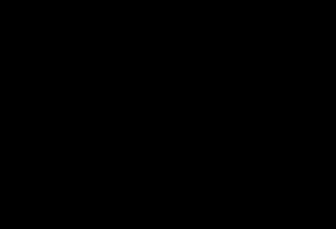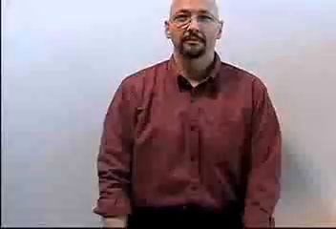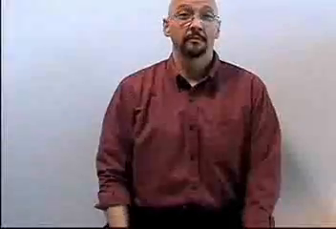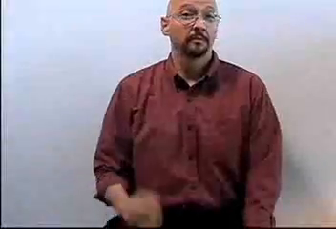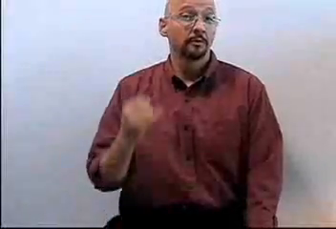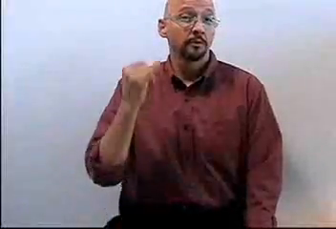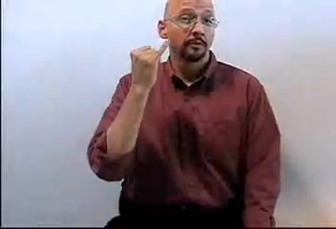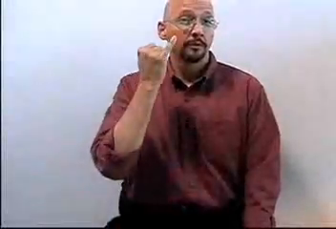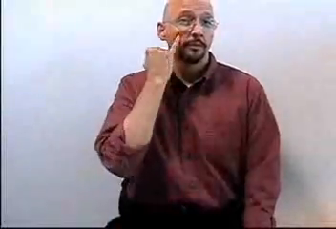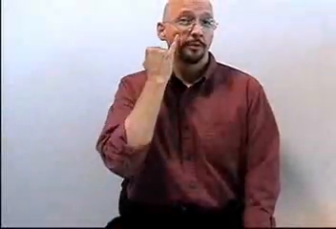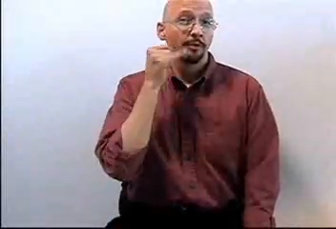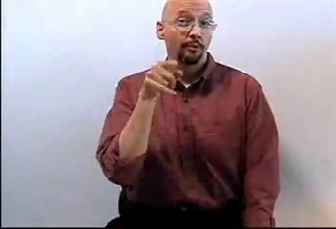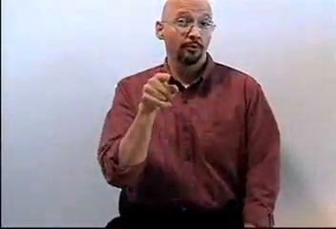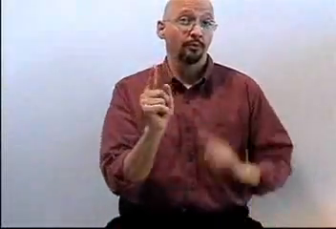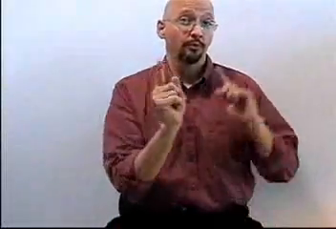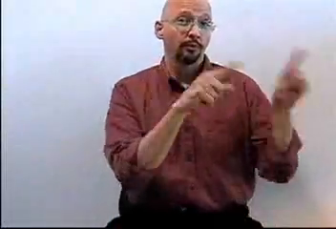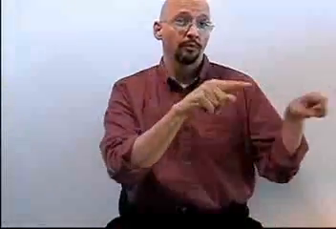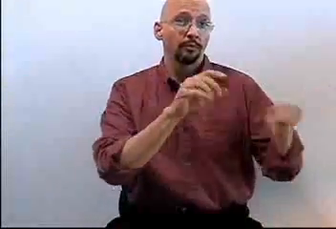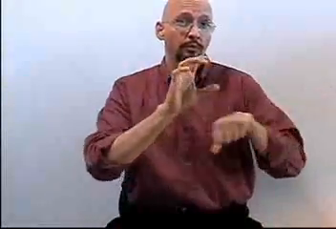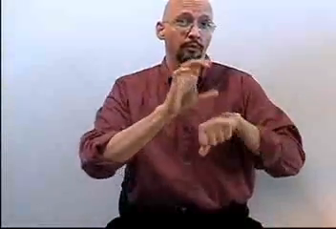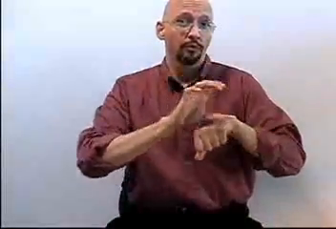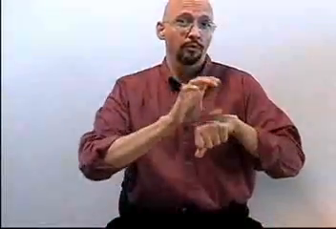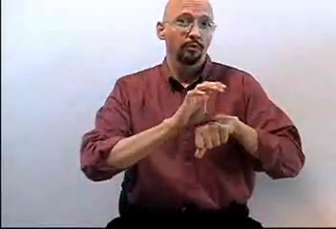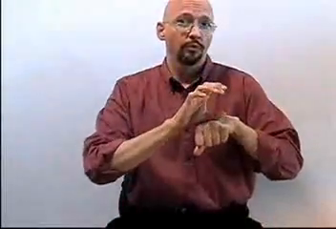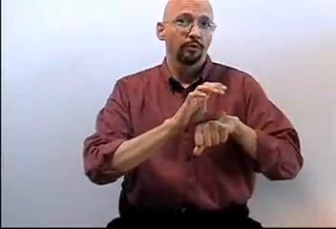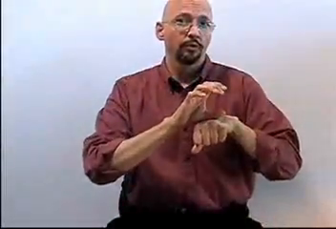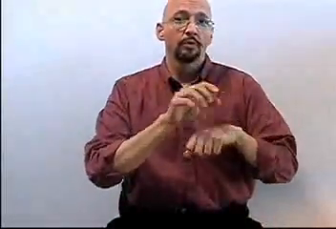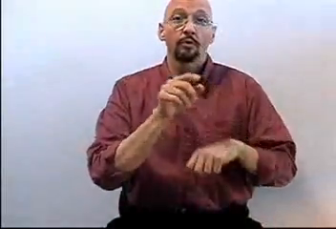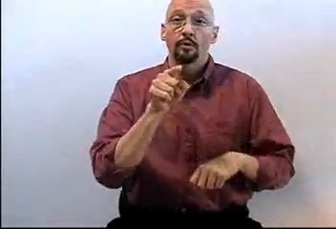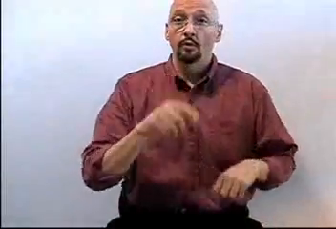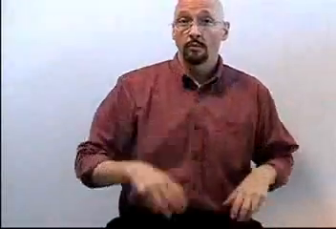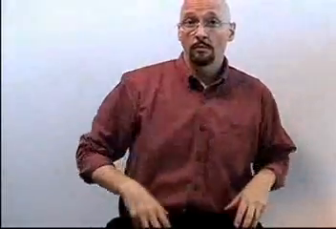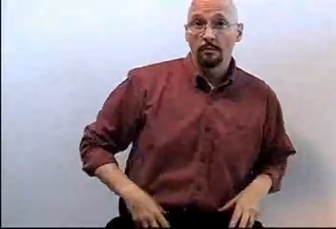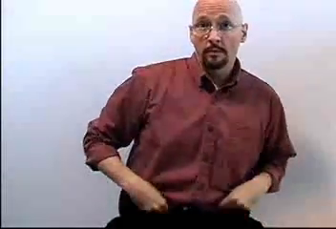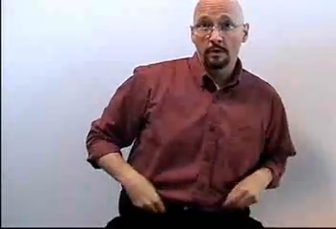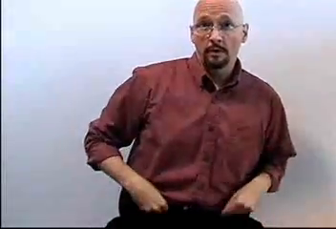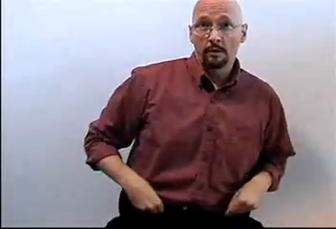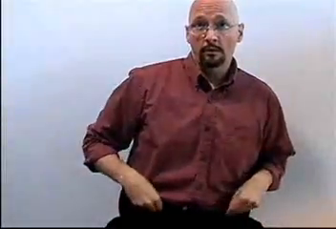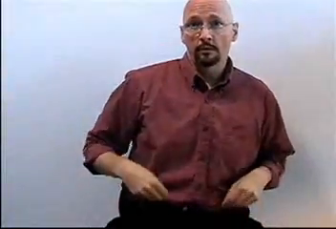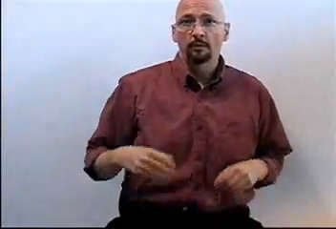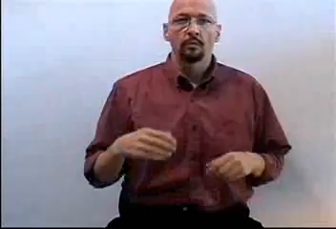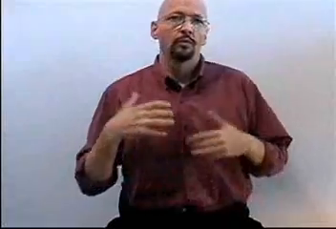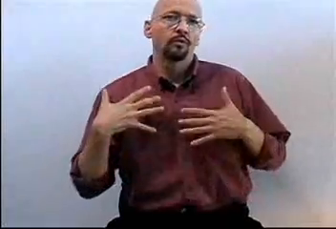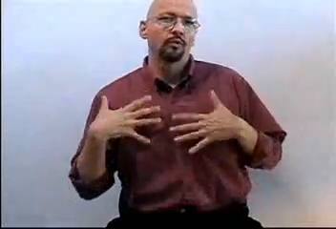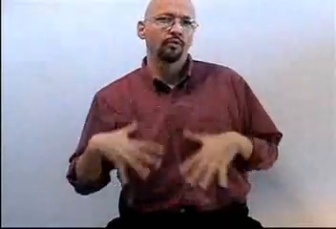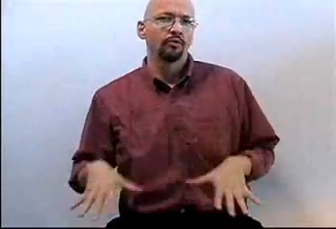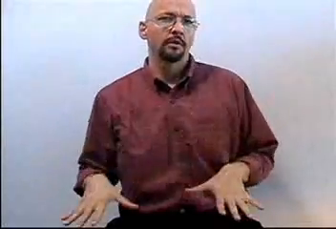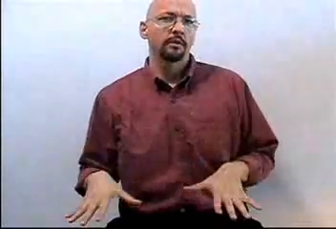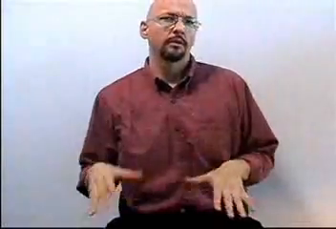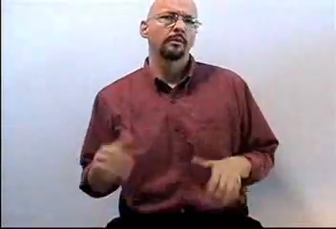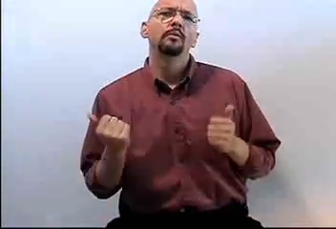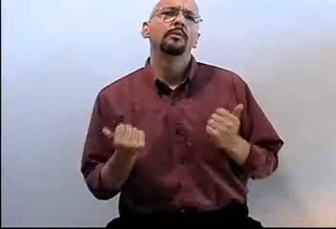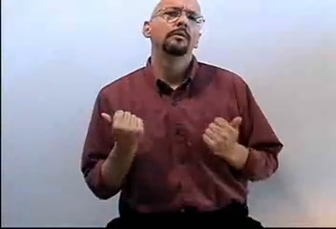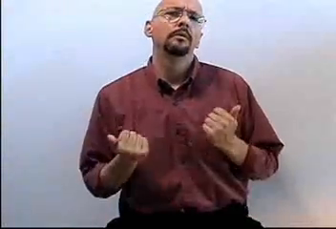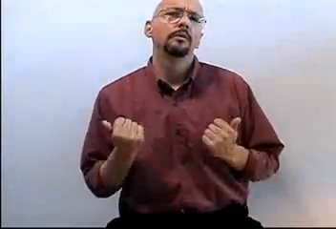suppose you go church pants or dress which you